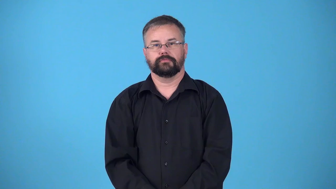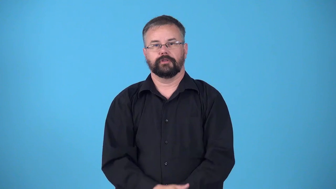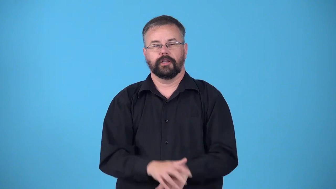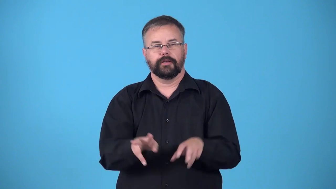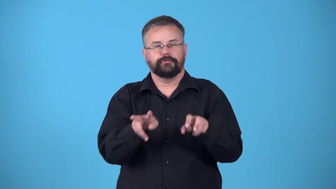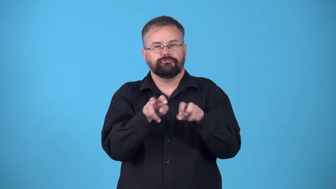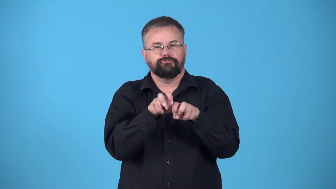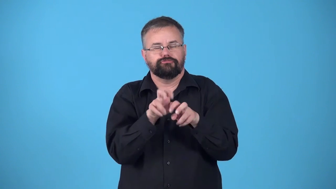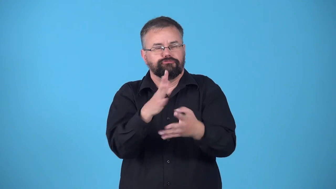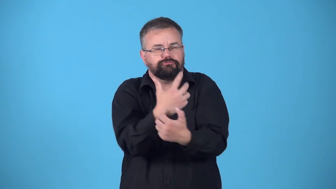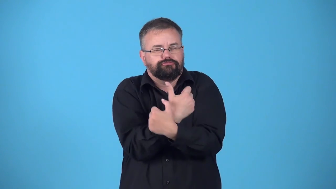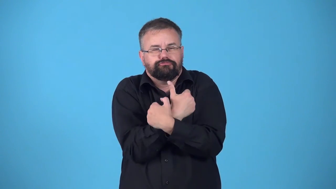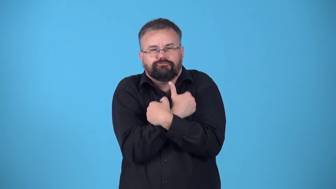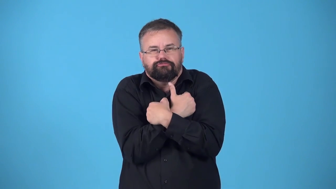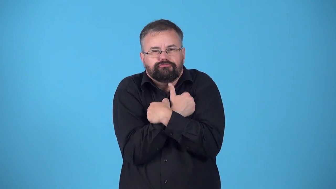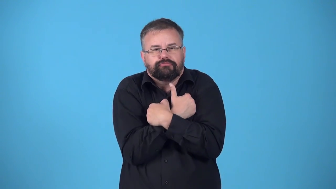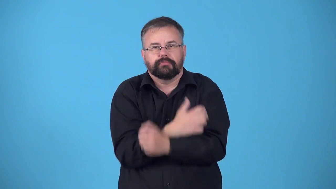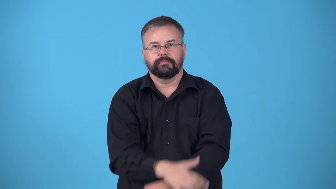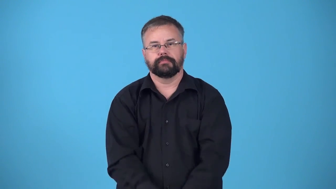cuddle